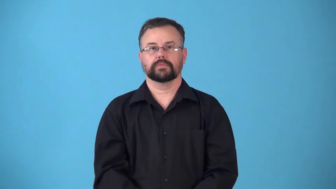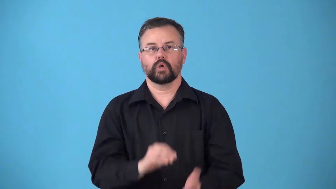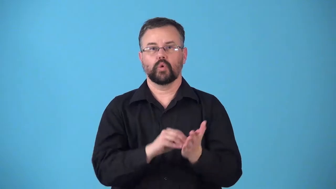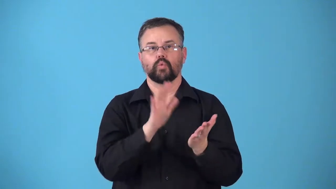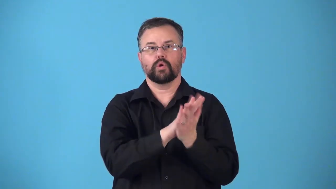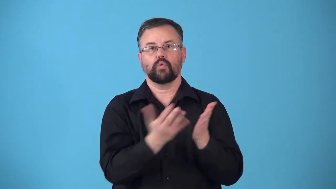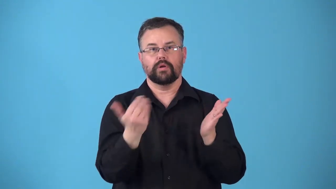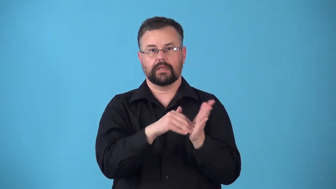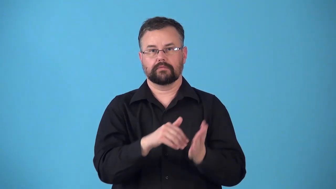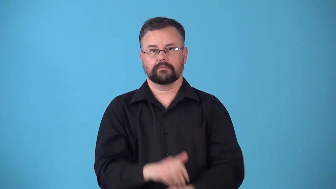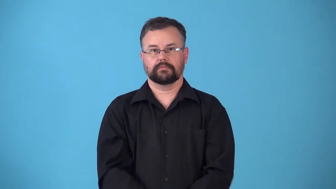rerecord